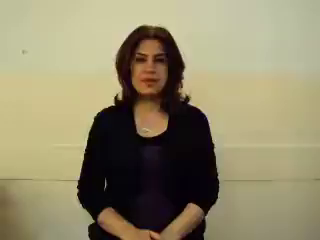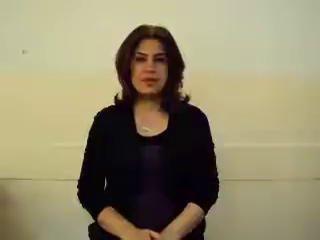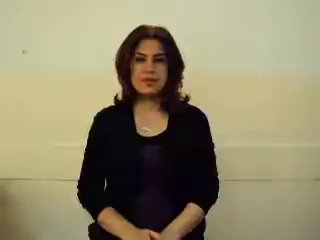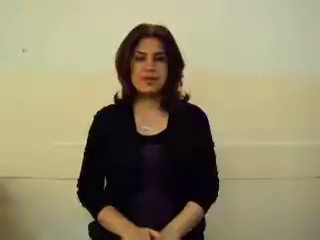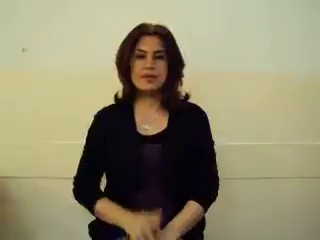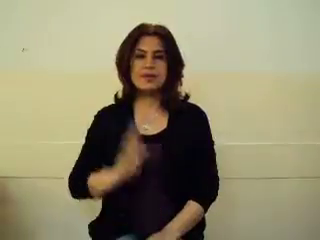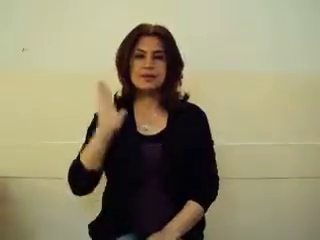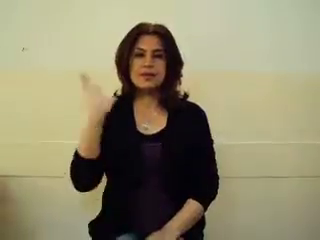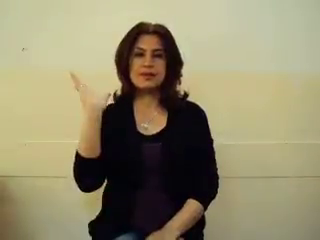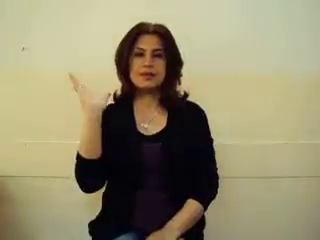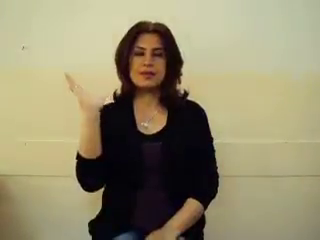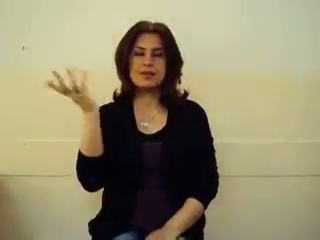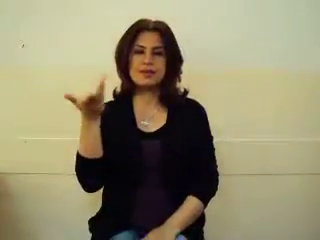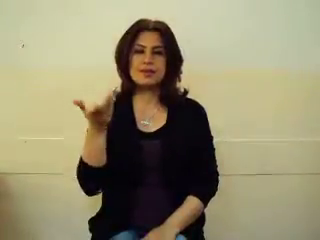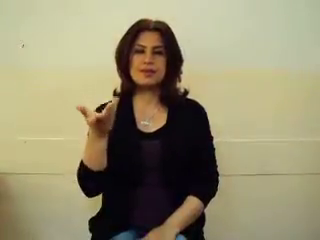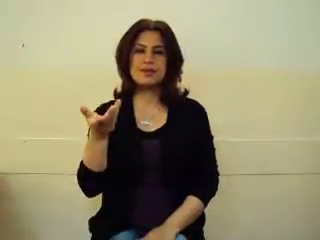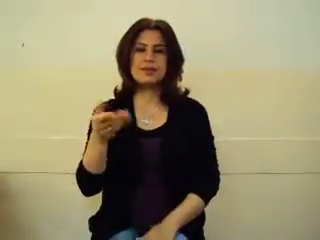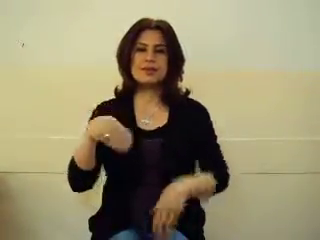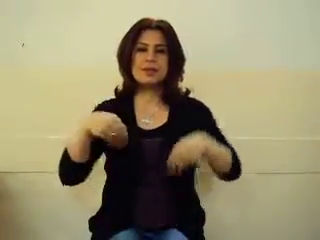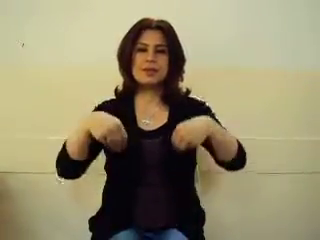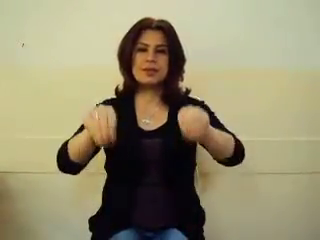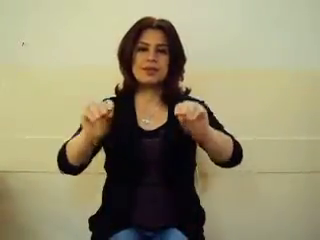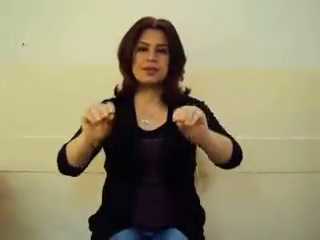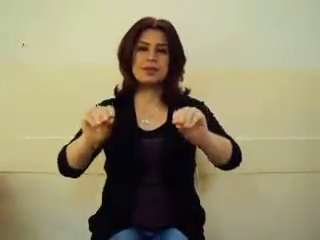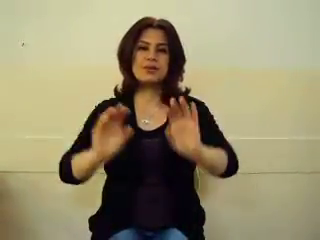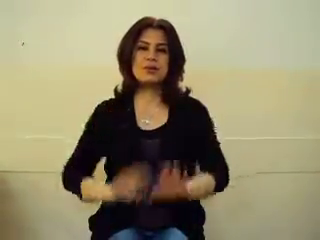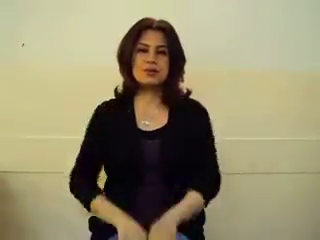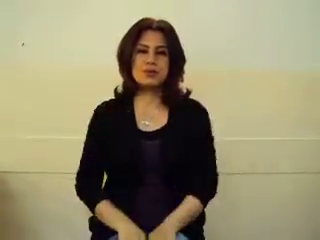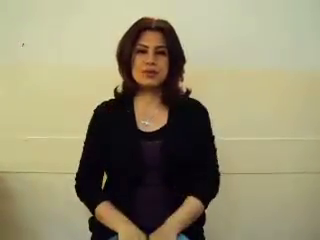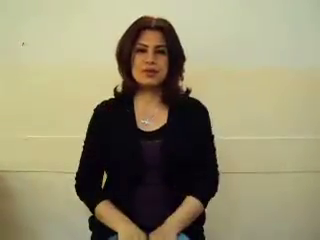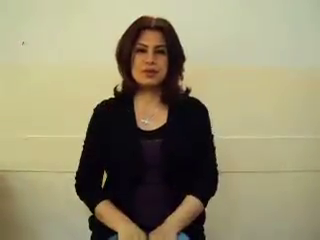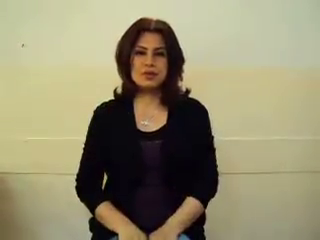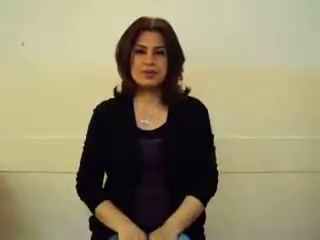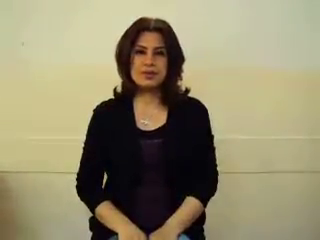salesperson